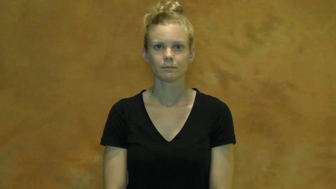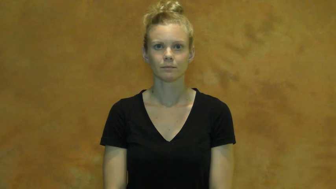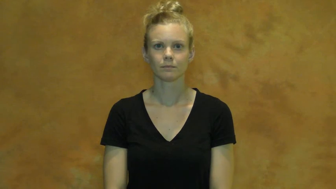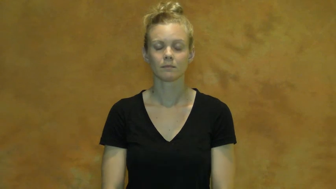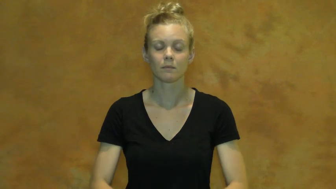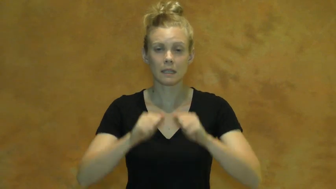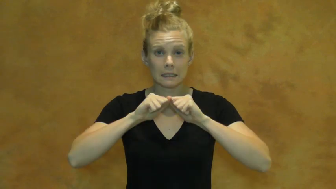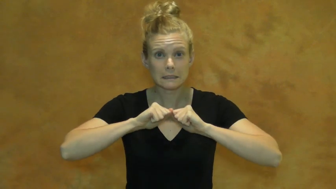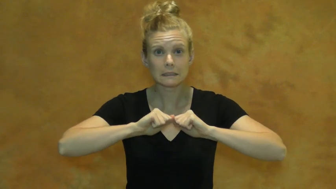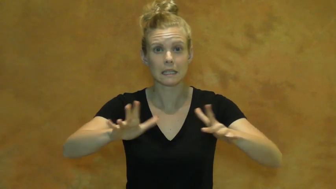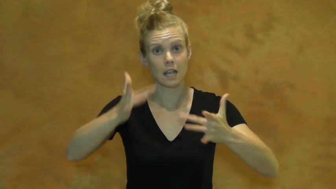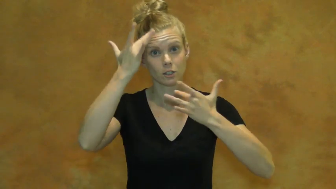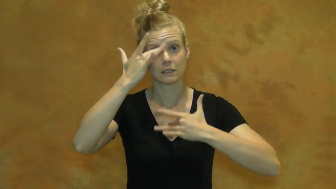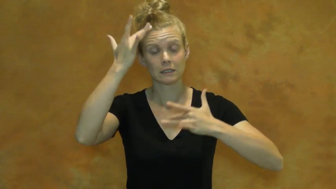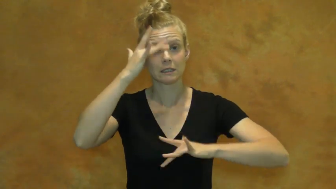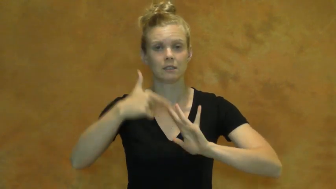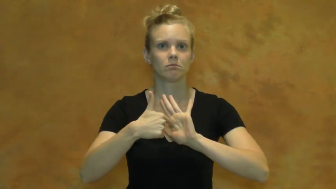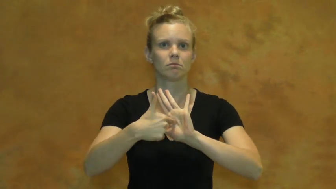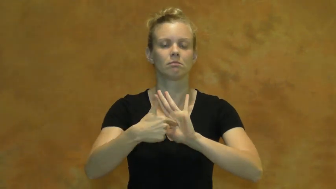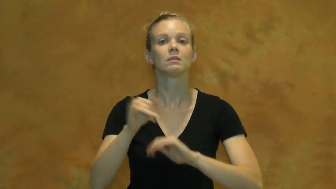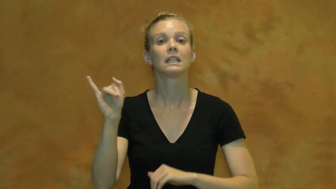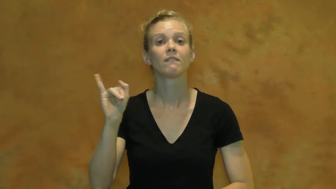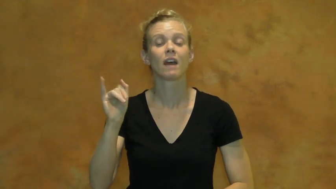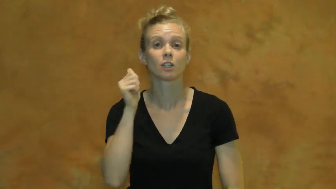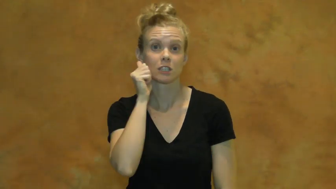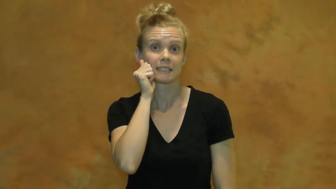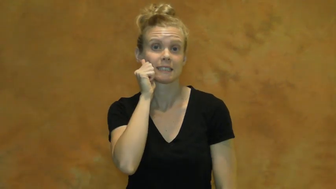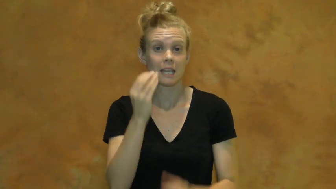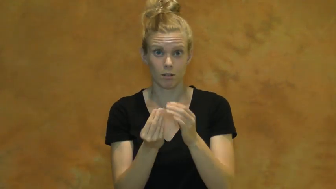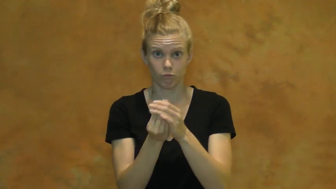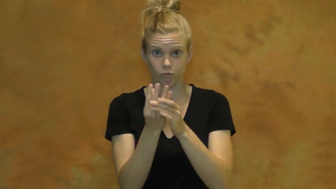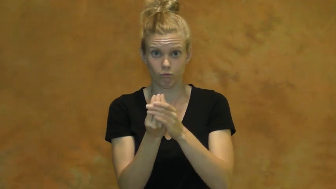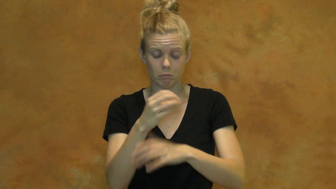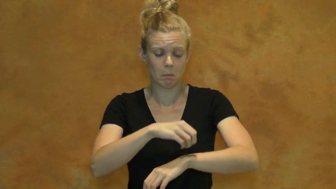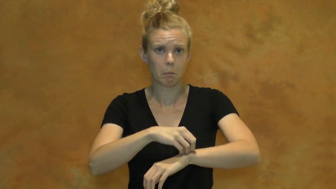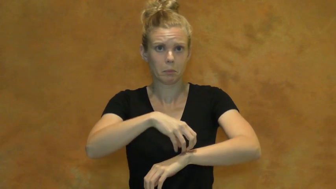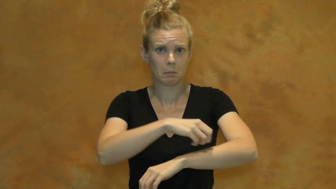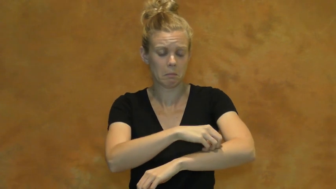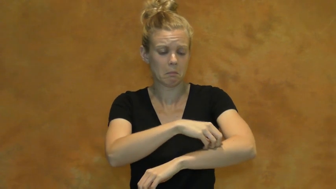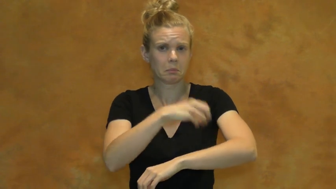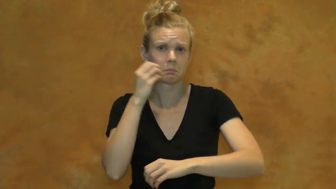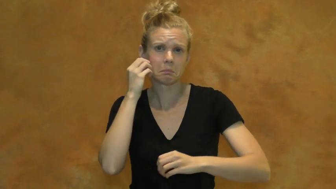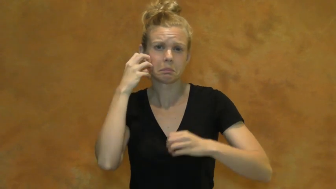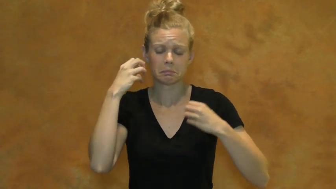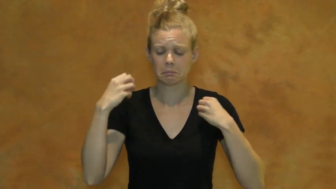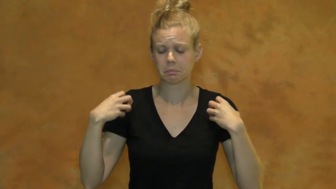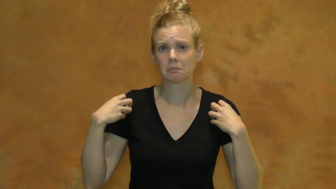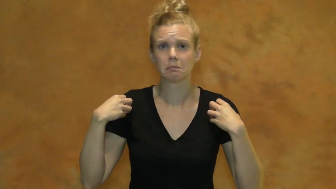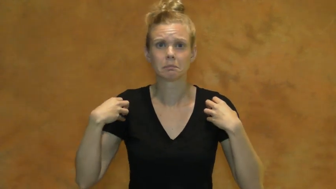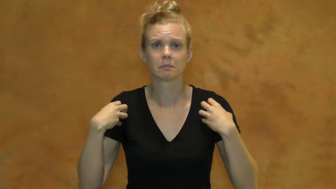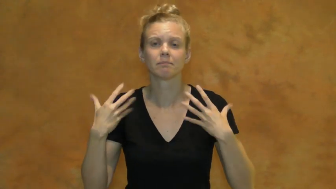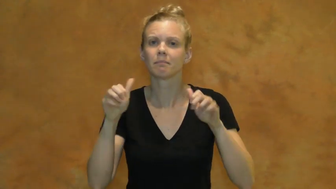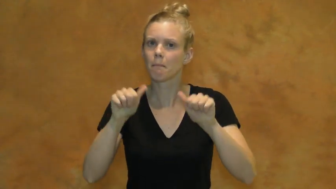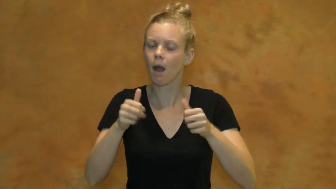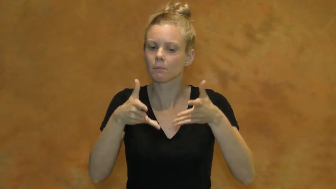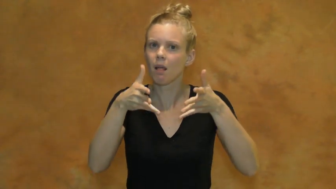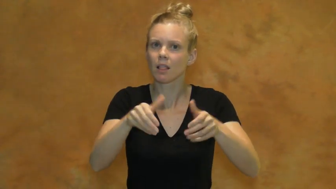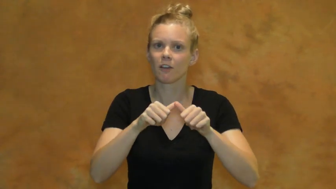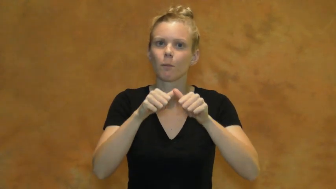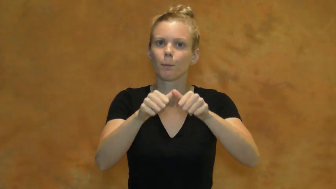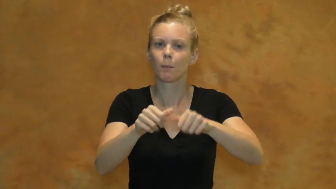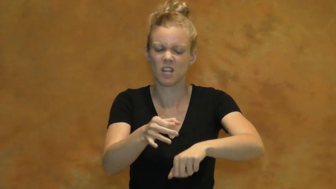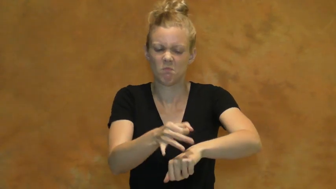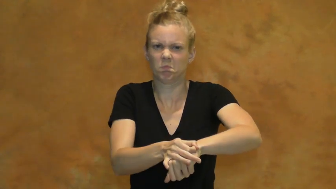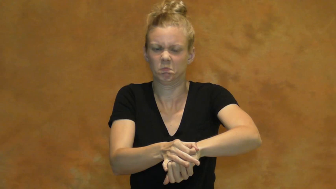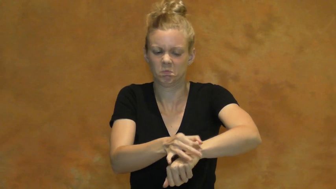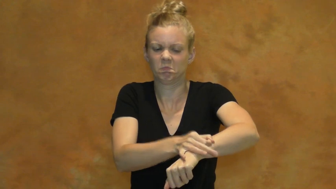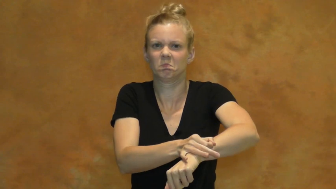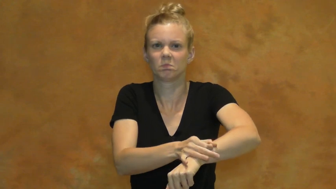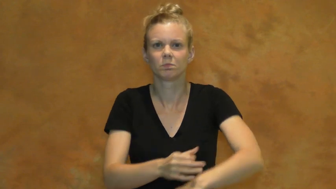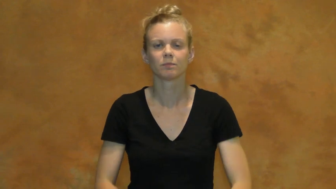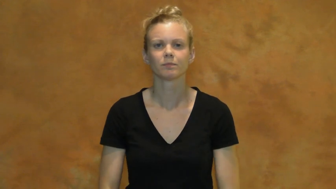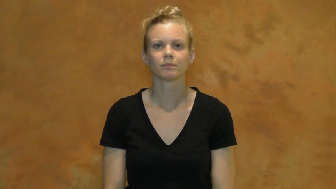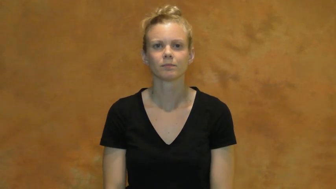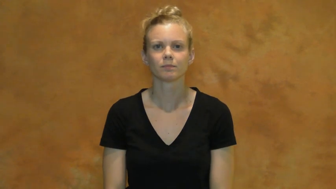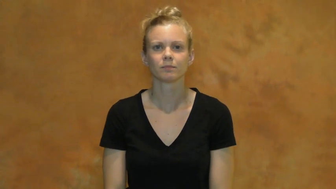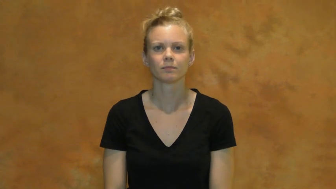pox